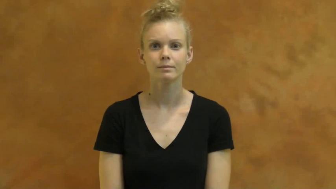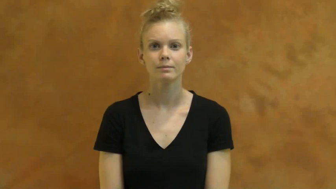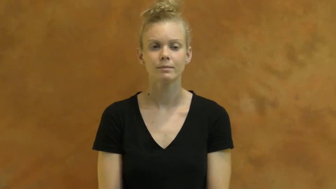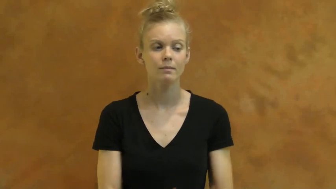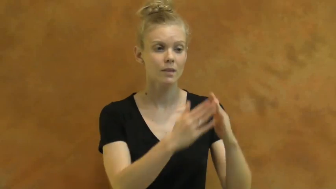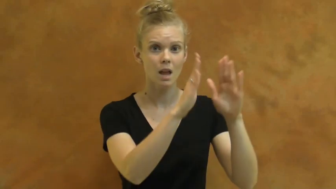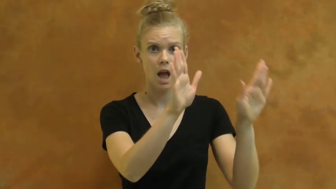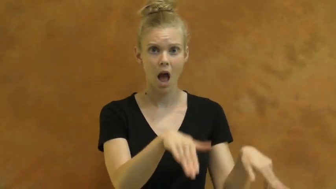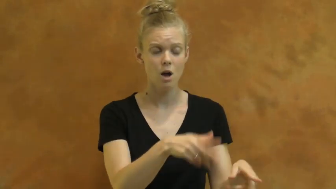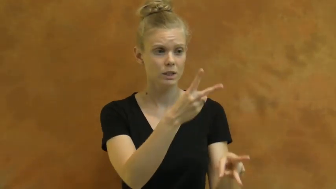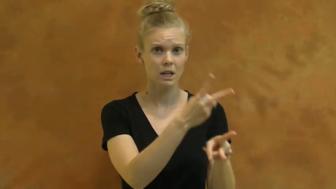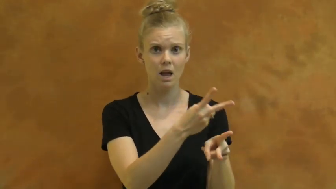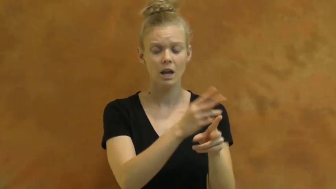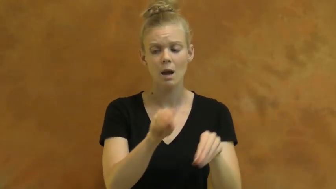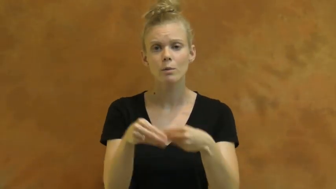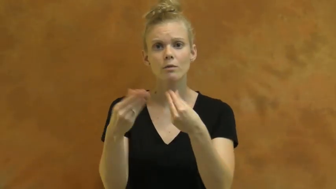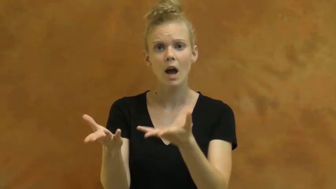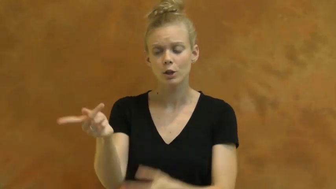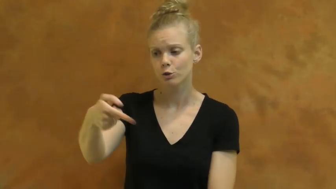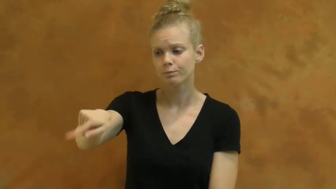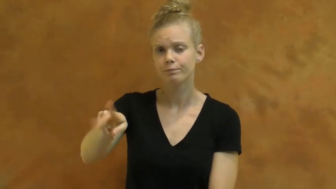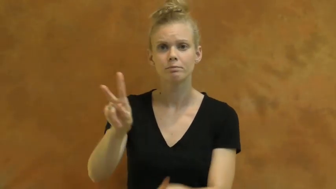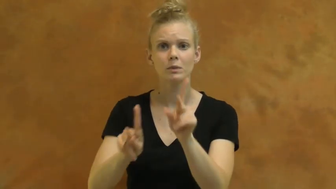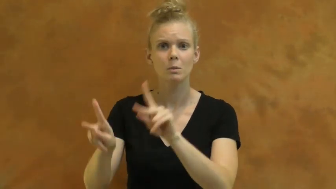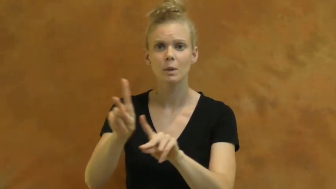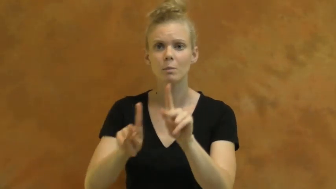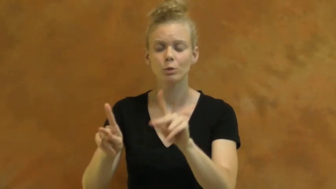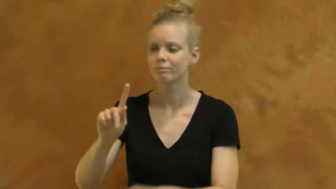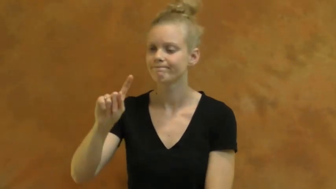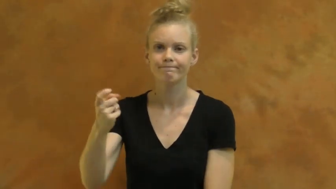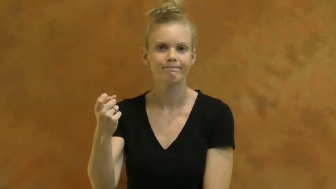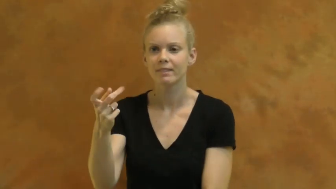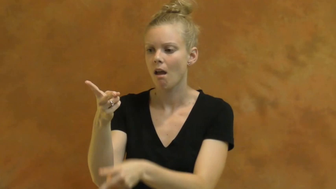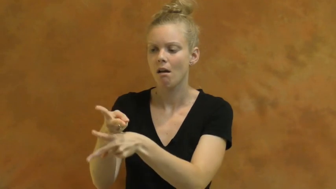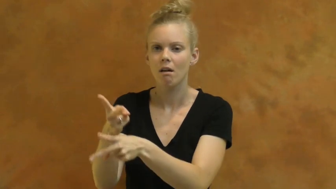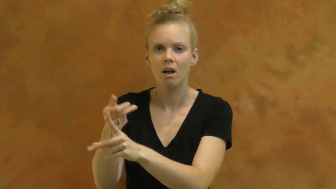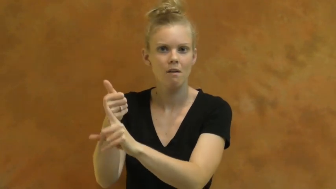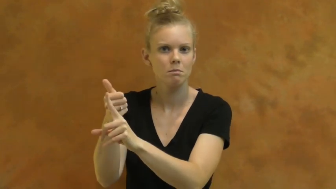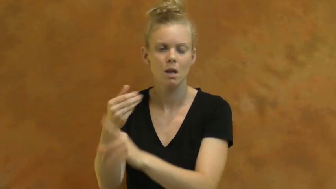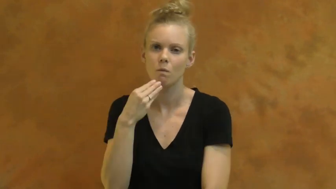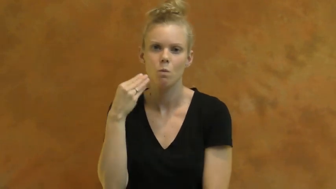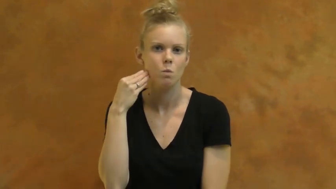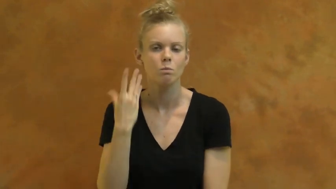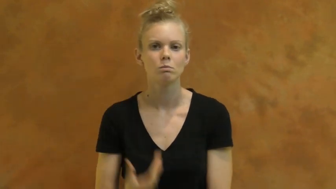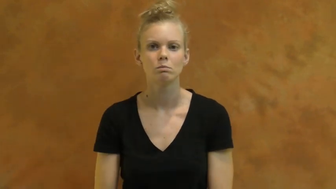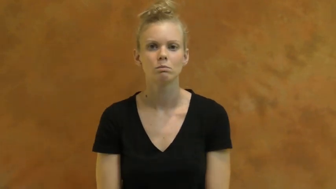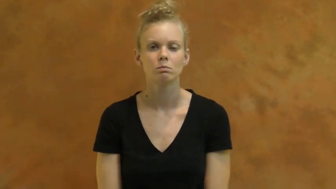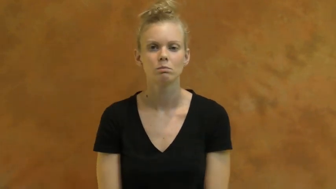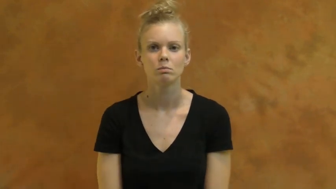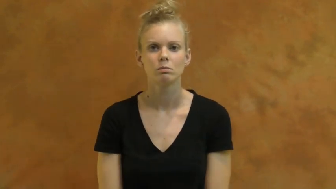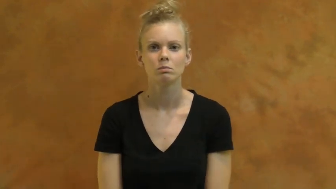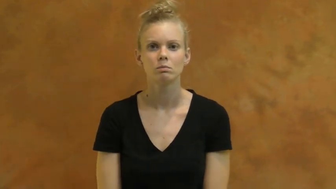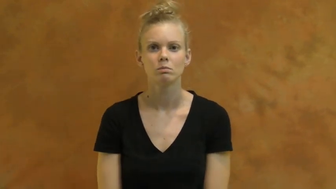permanent care